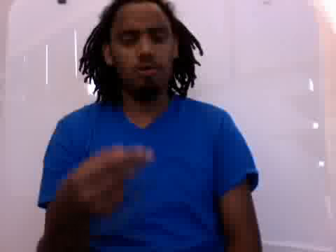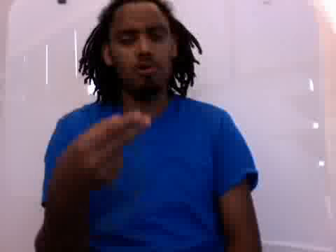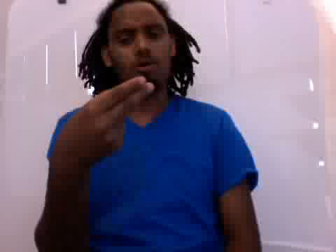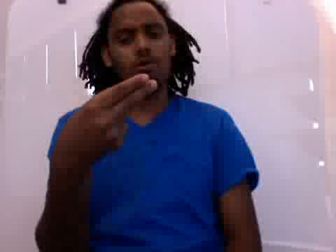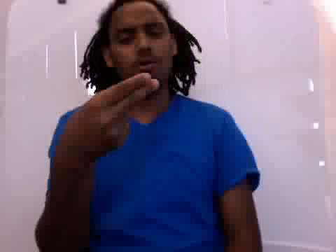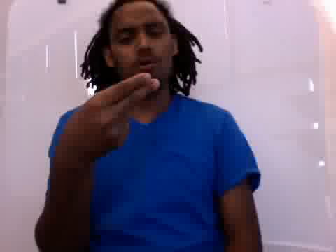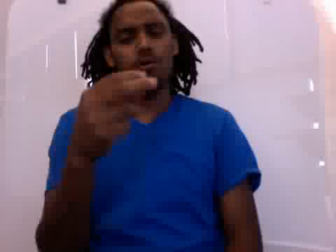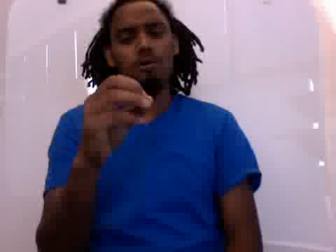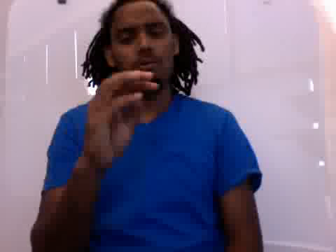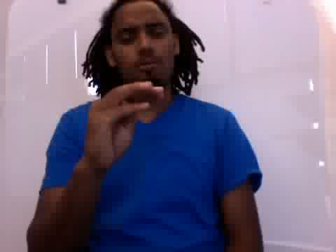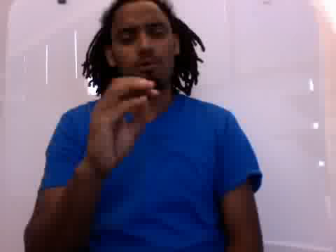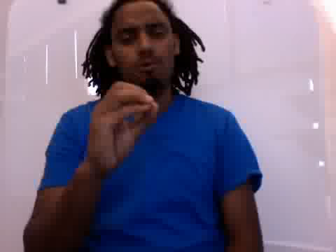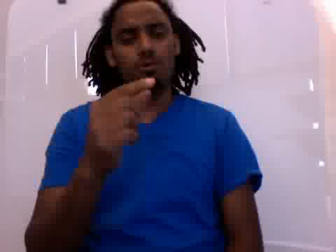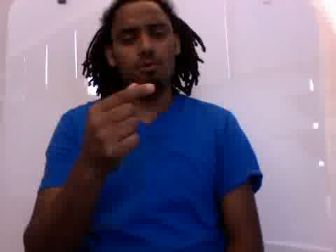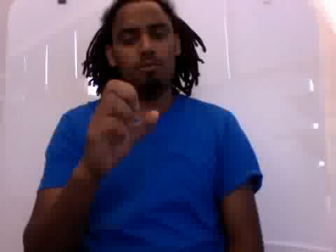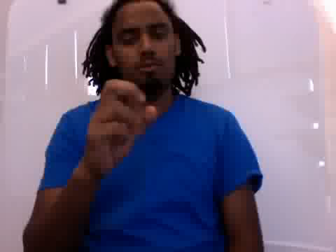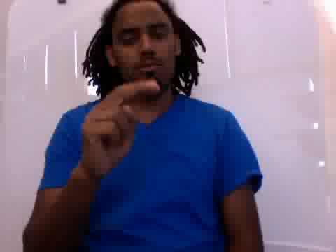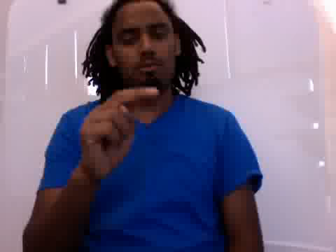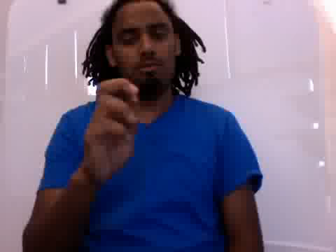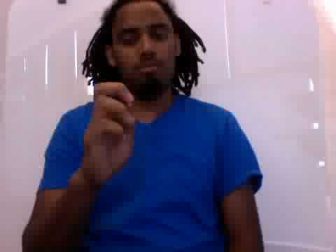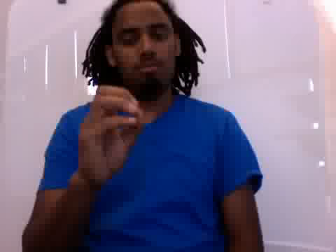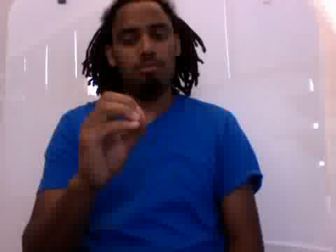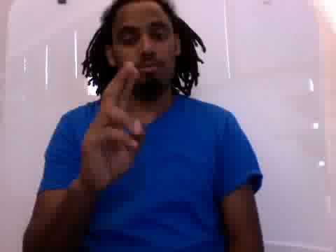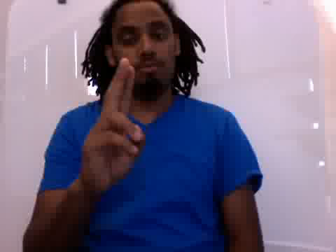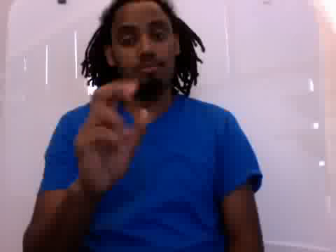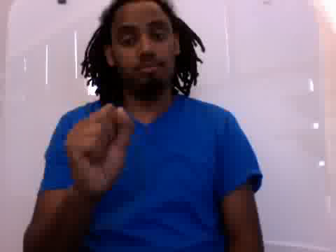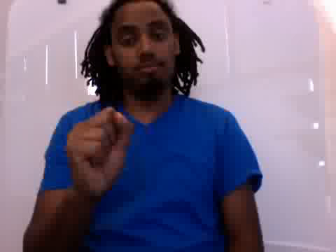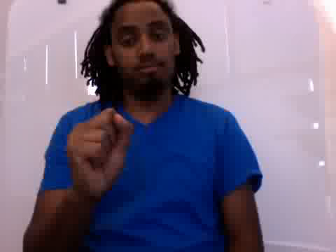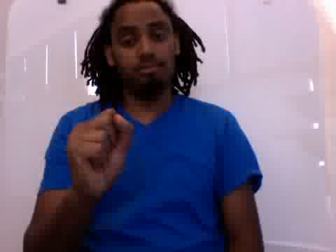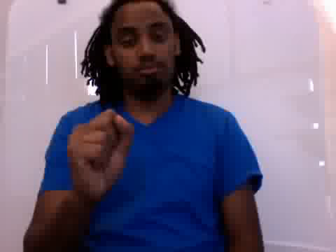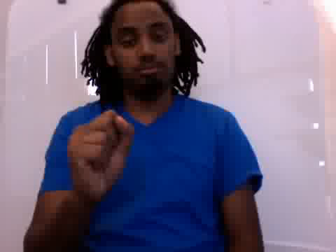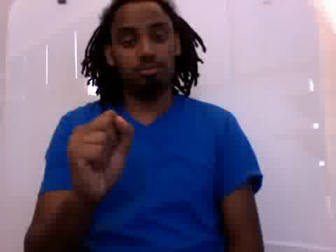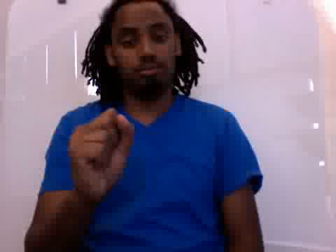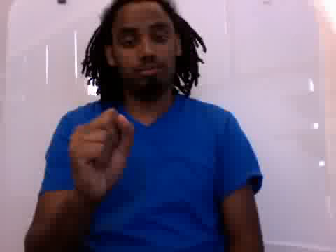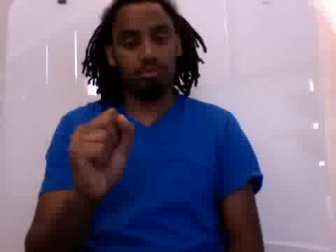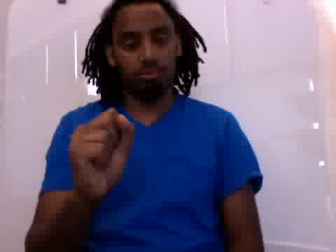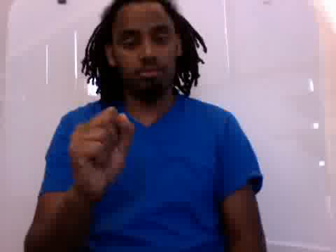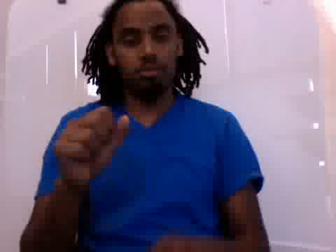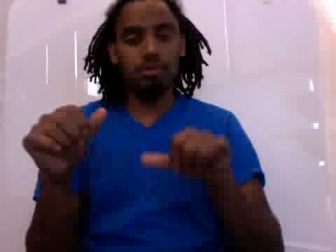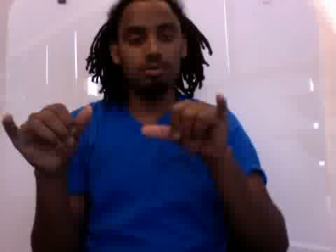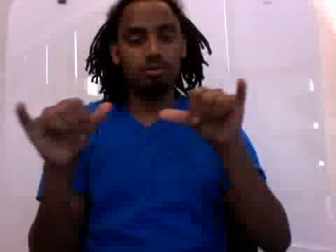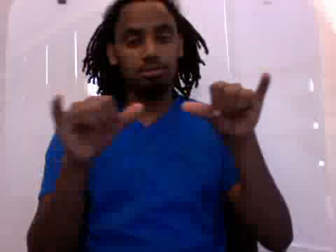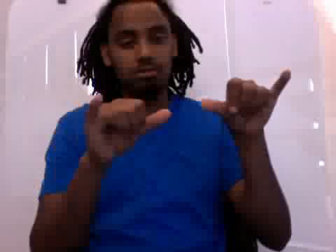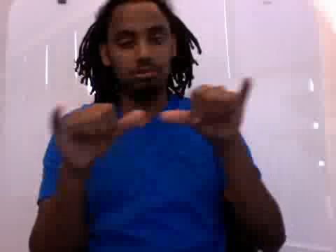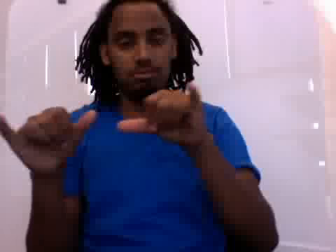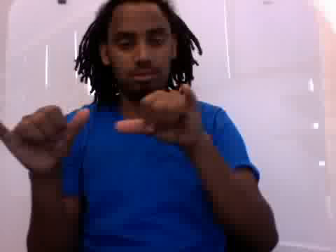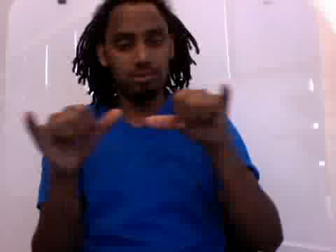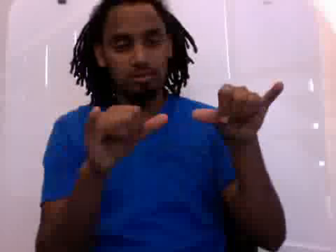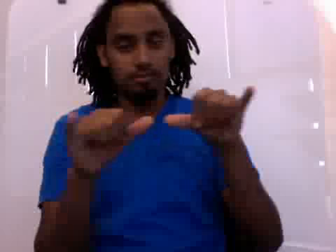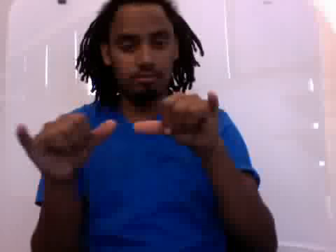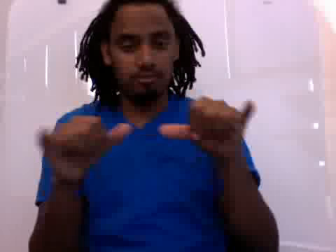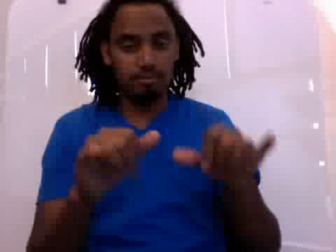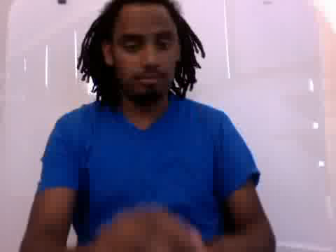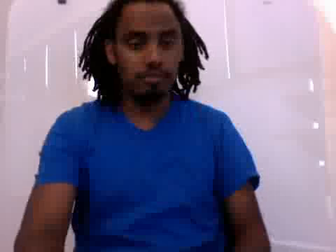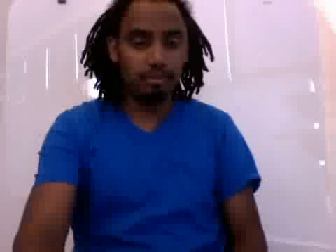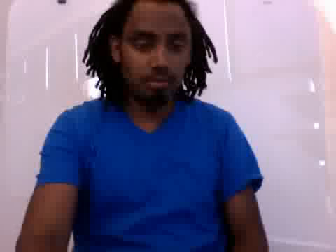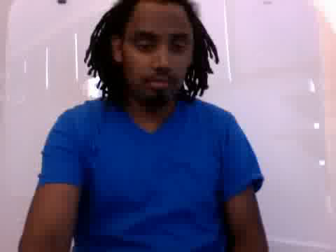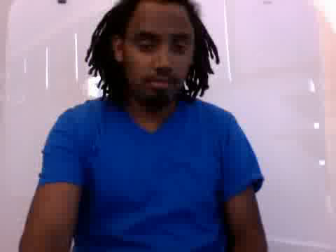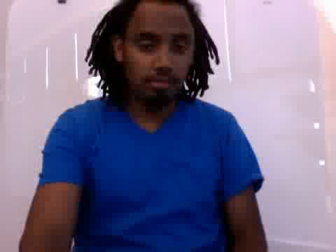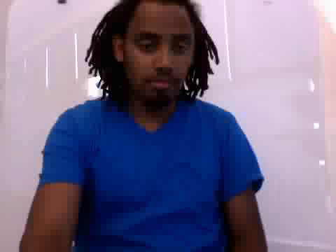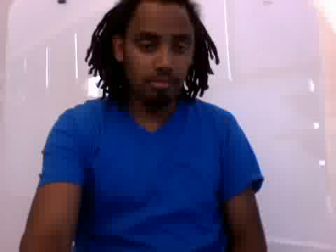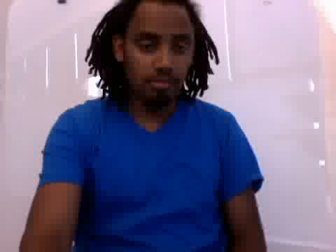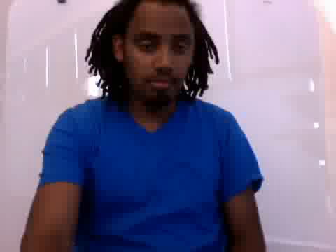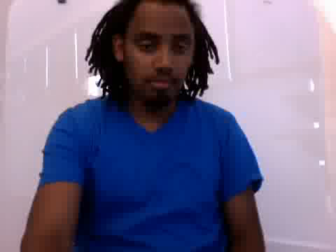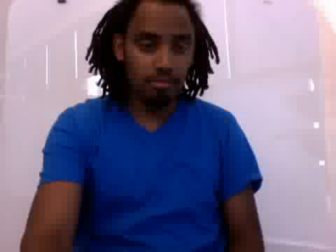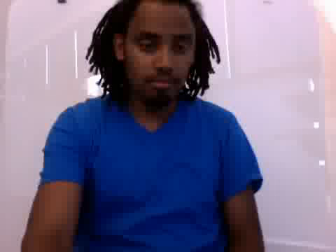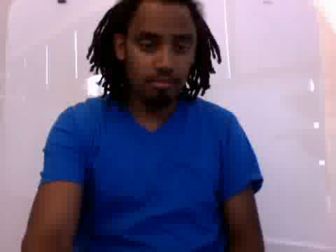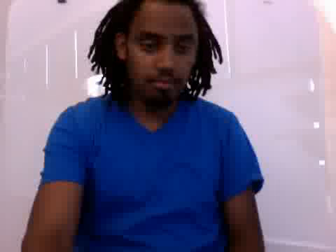Homogeneous